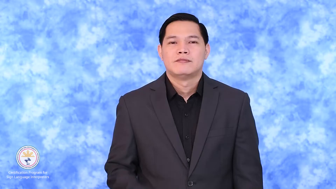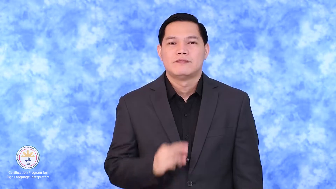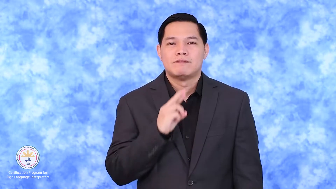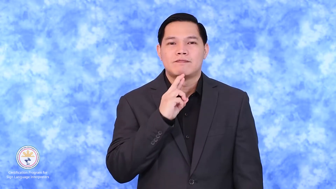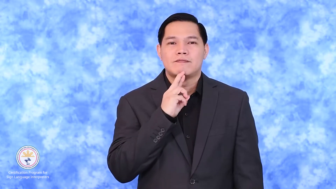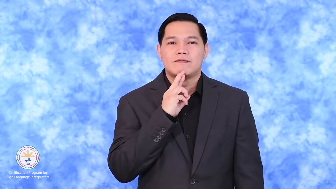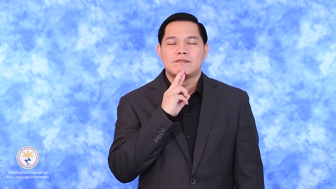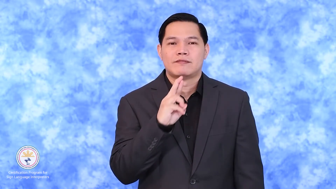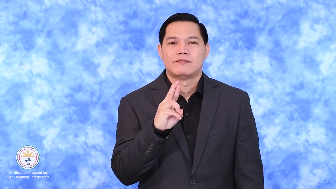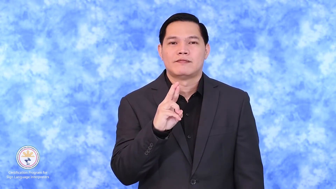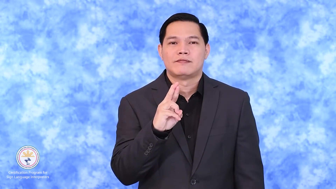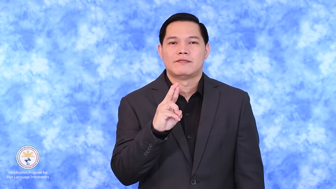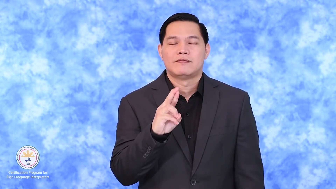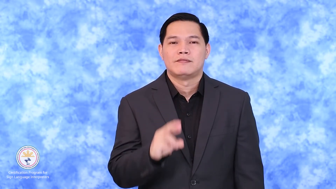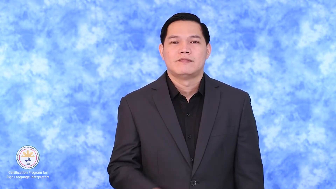Are